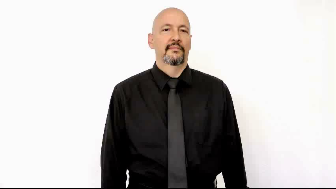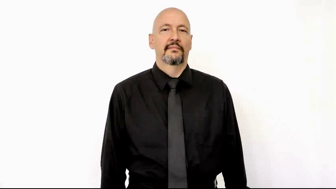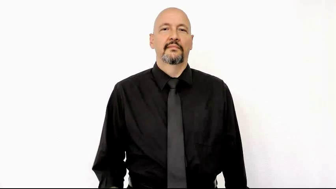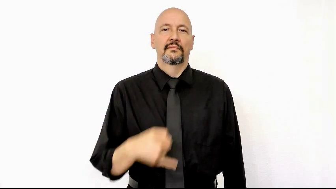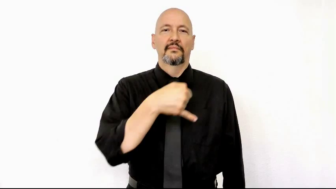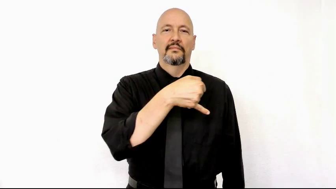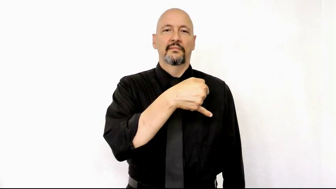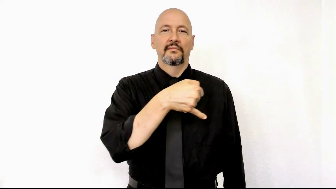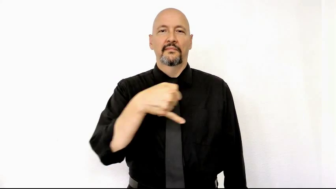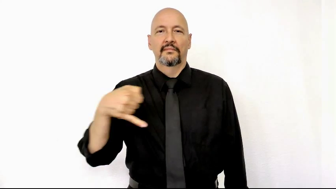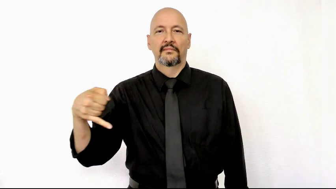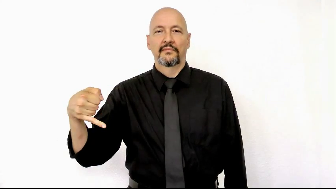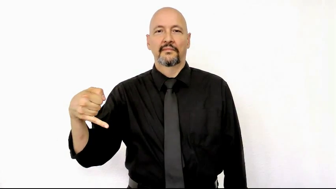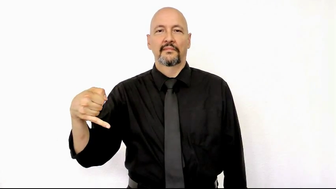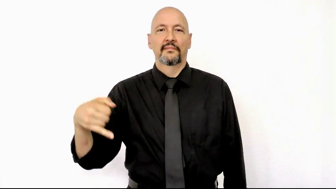line version